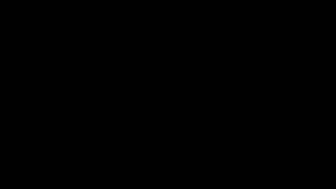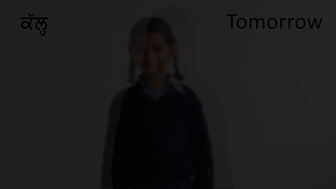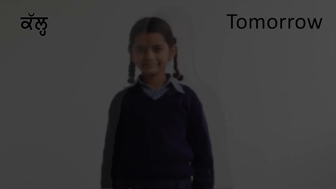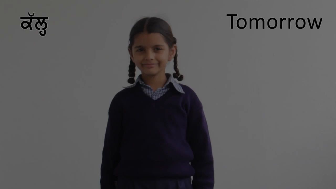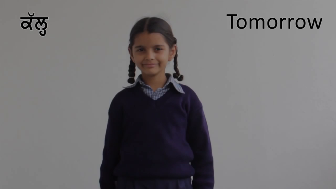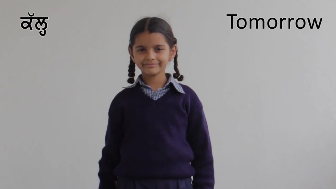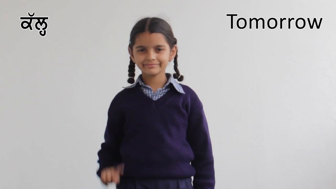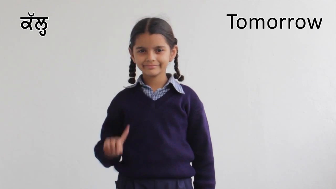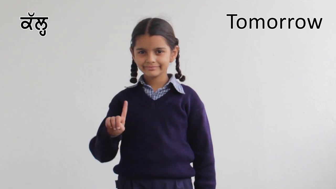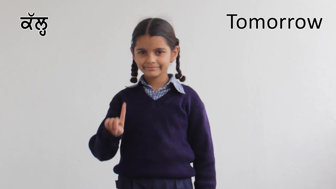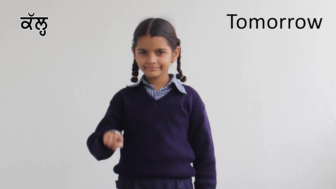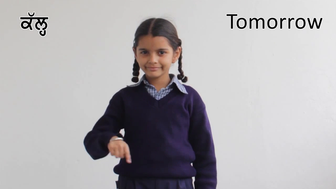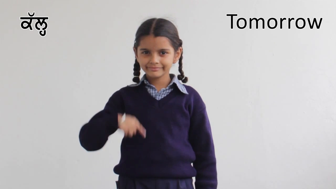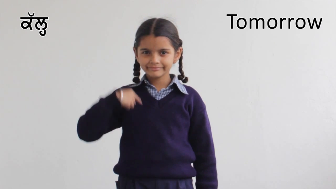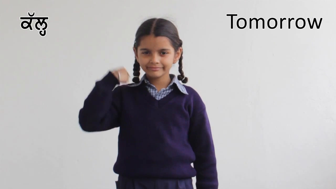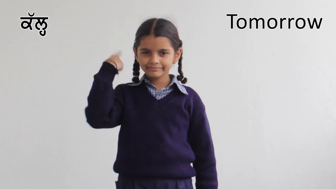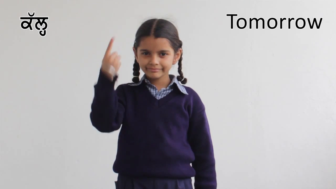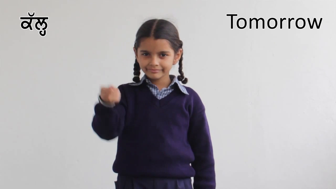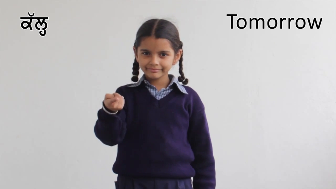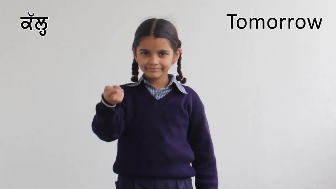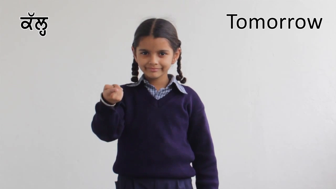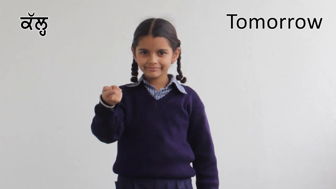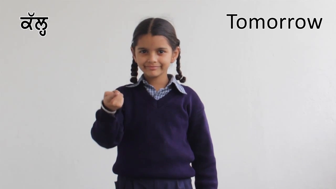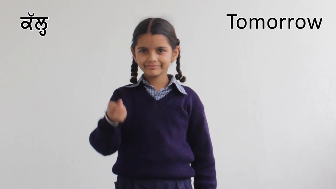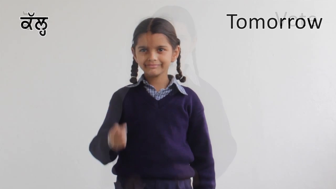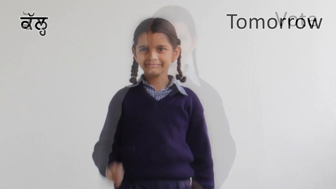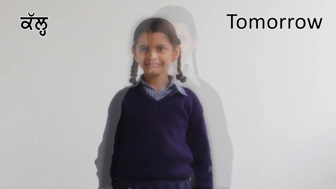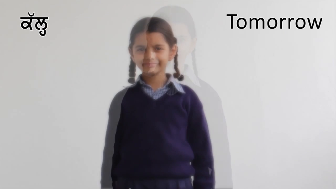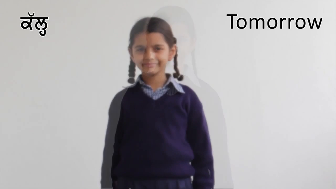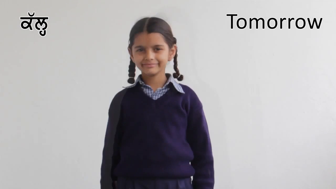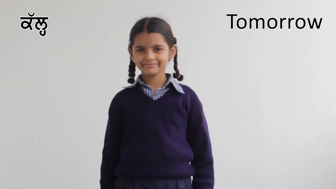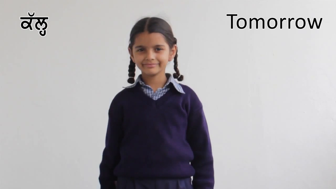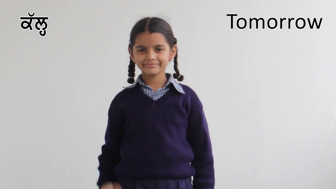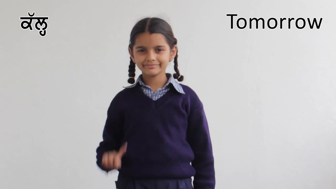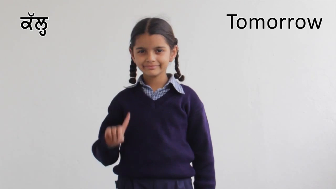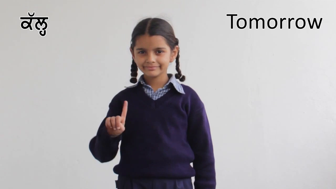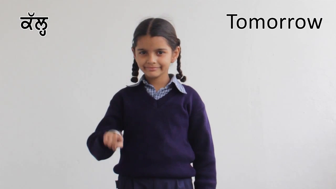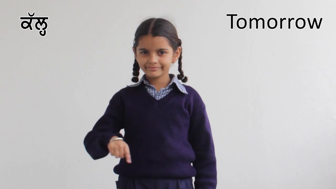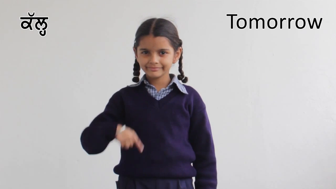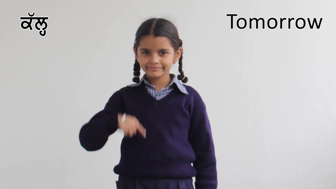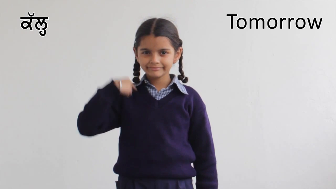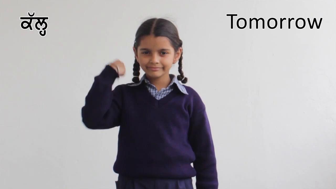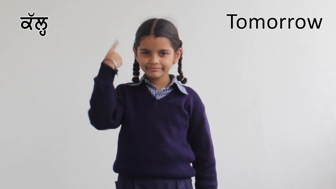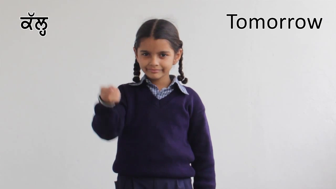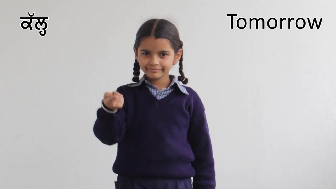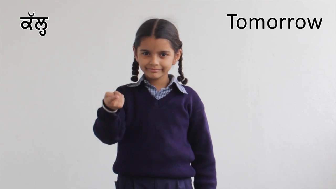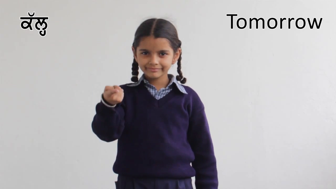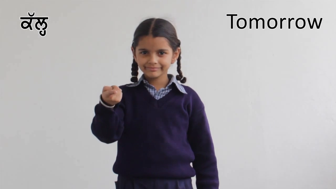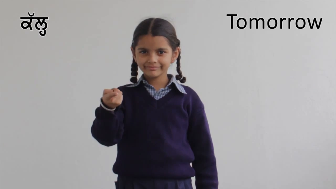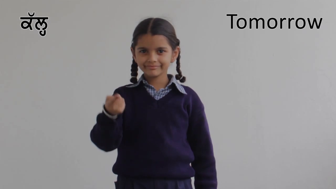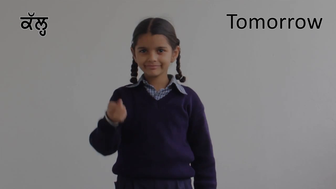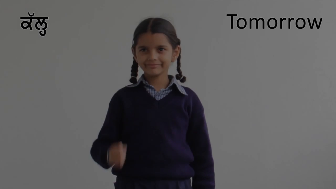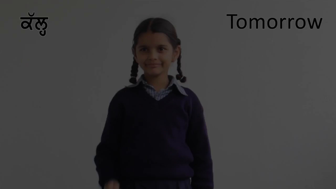sign Language